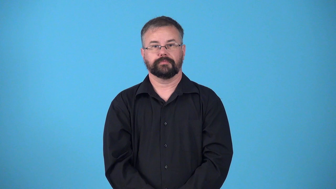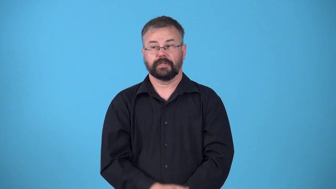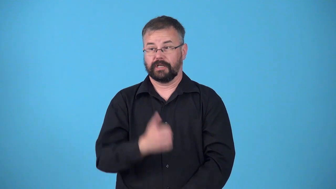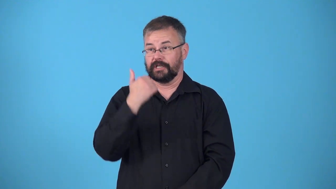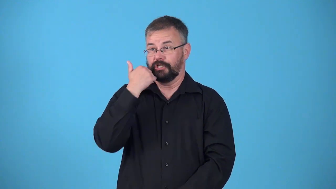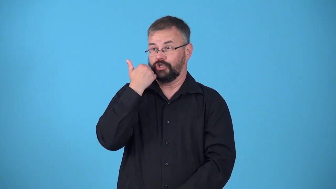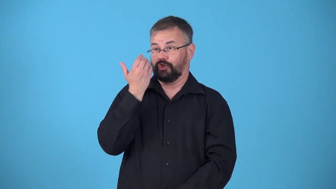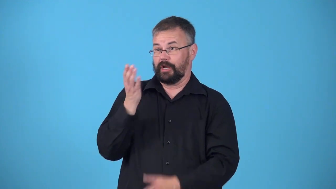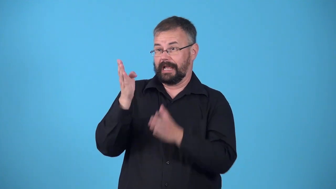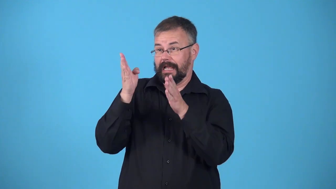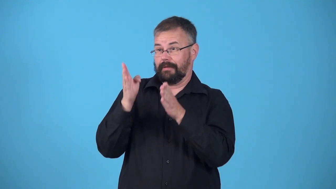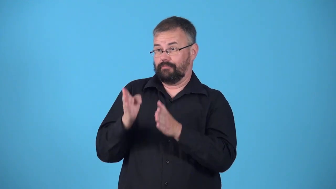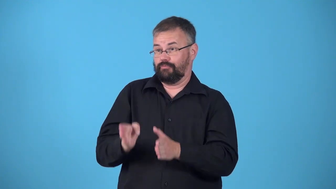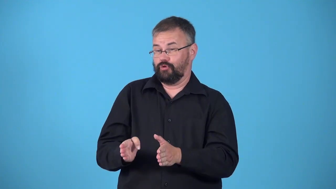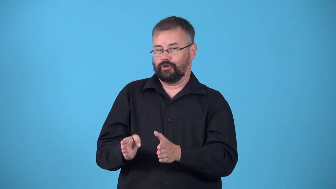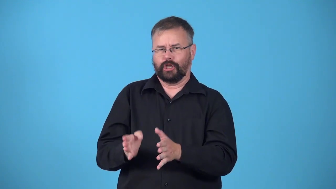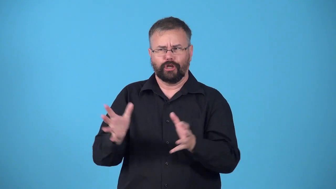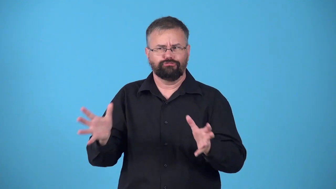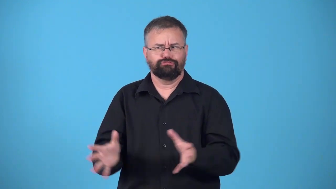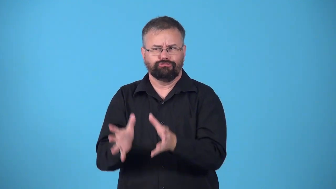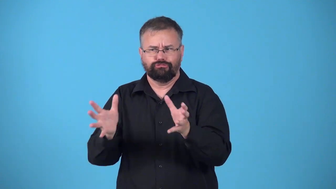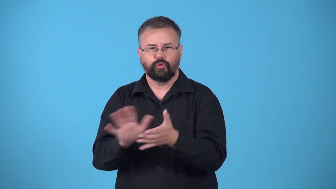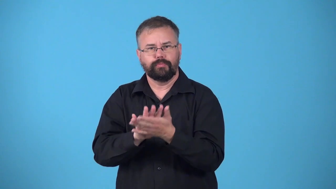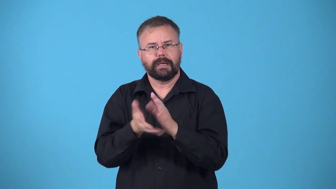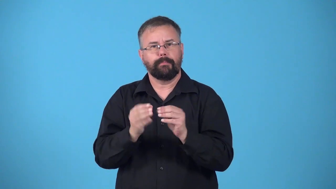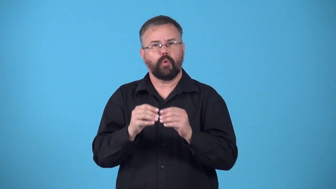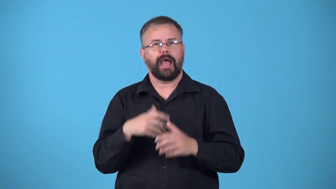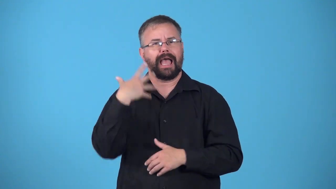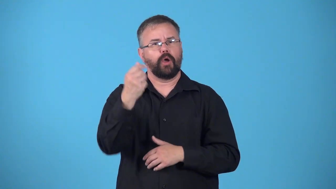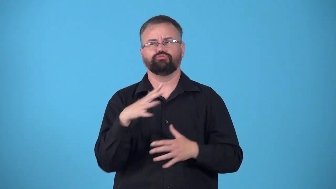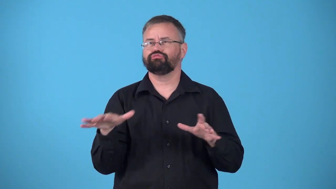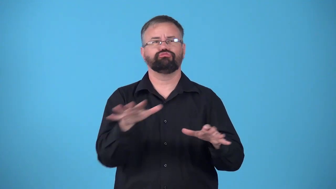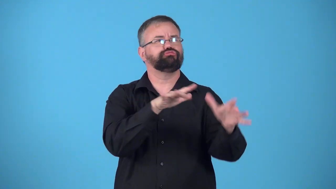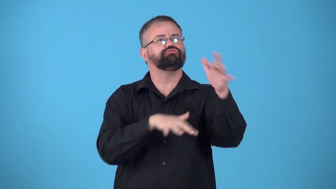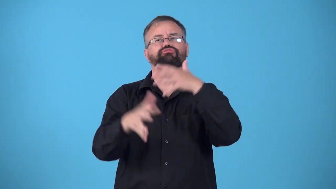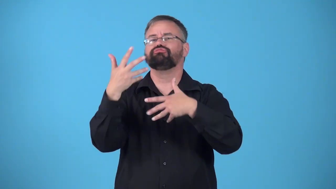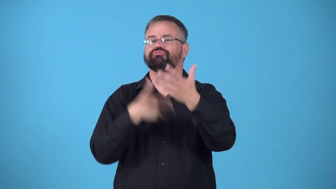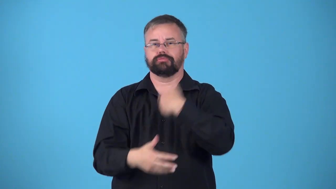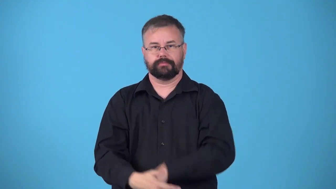draw out